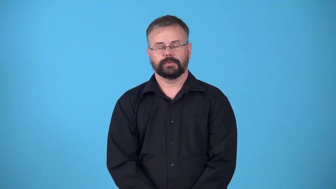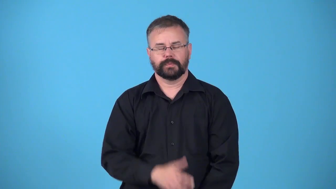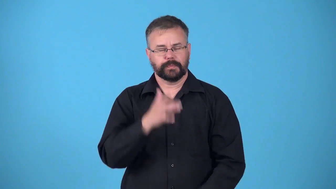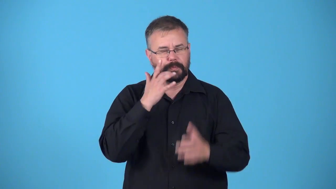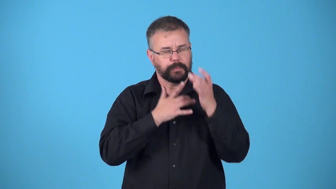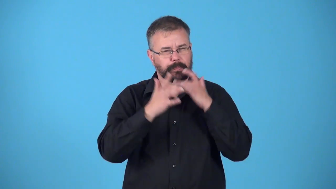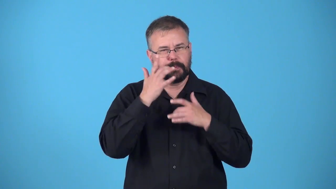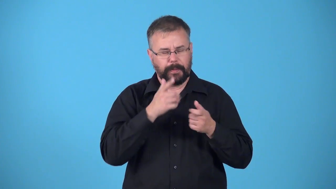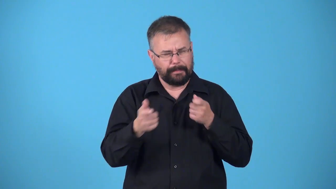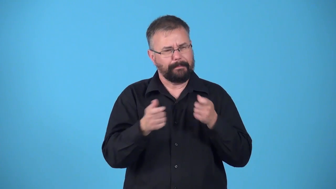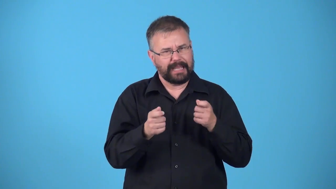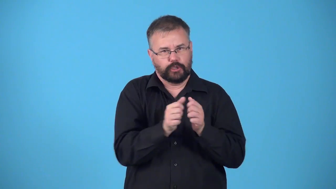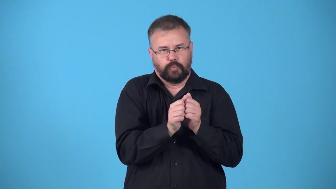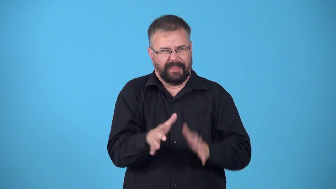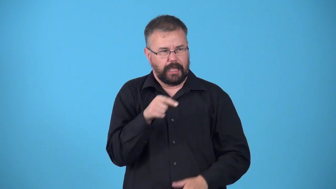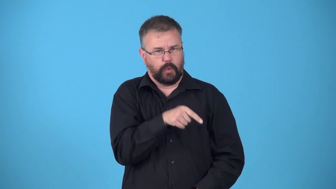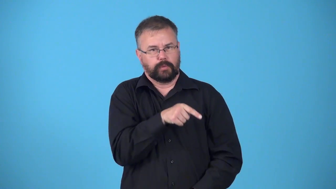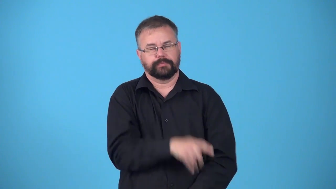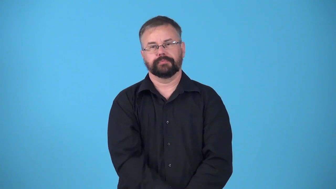do without,scrape by,scrape along manage